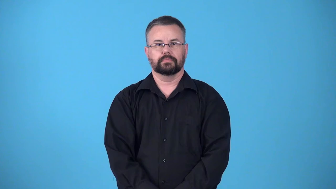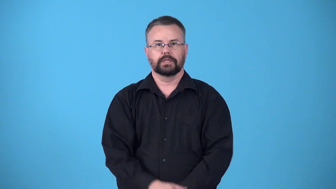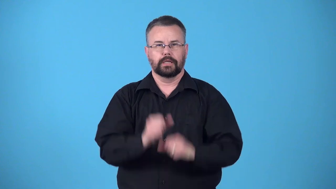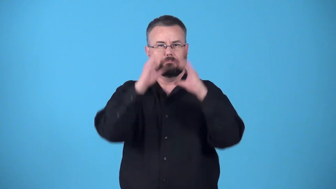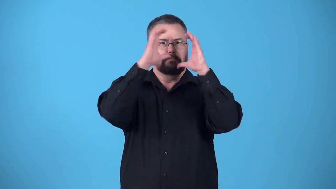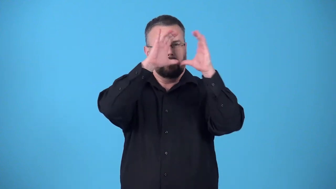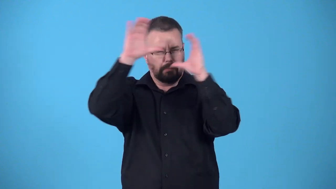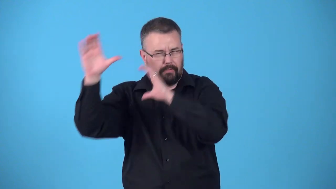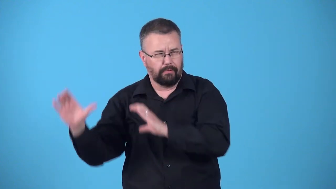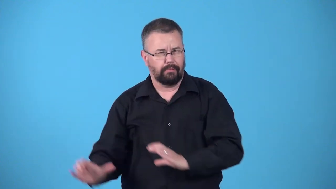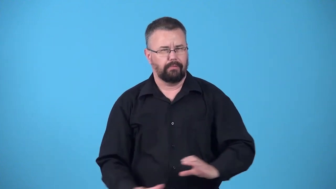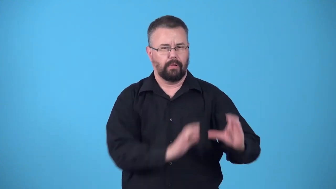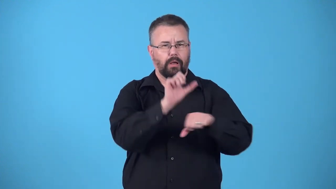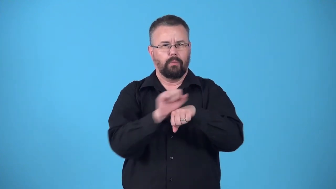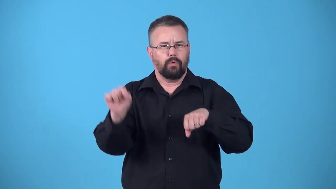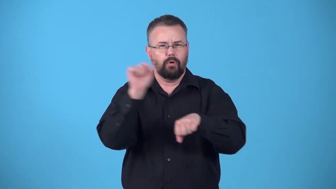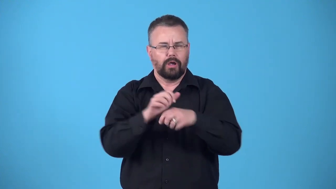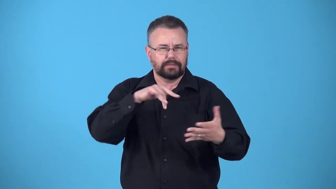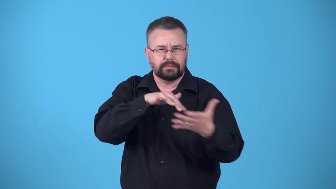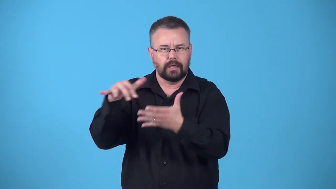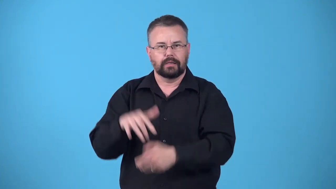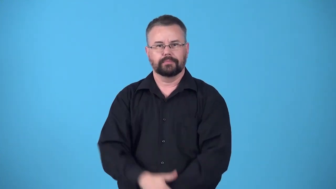burn the midnight oil